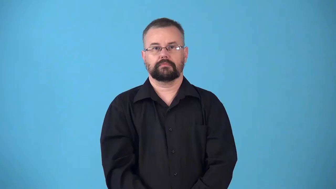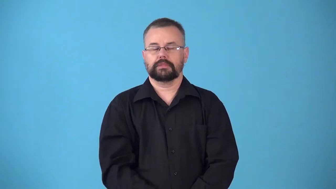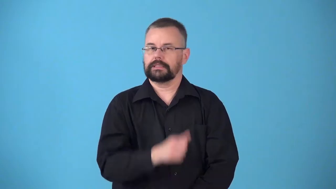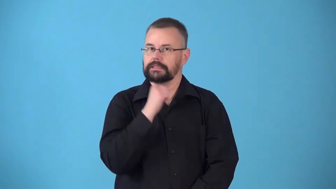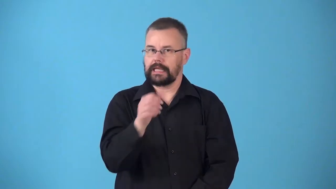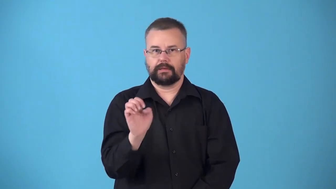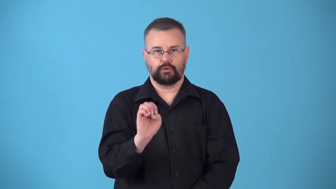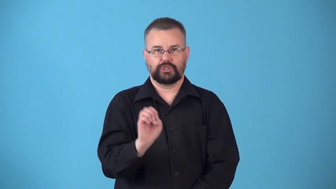noncritical,noncrucial